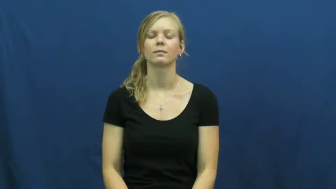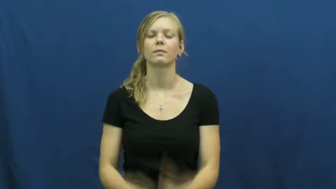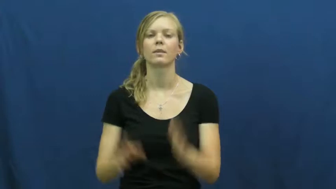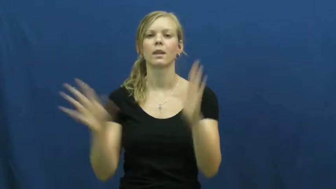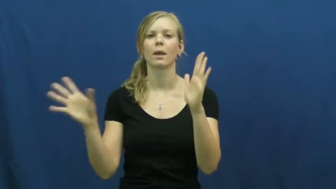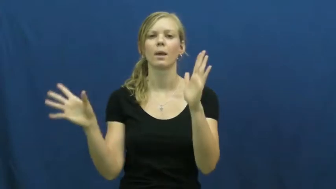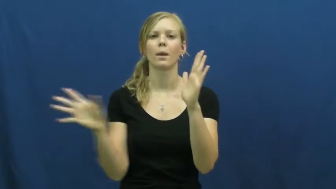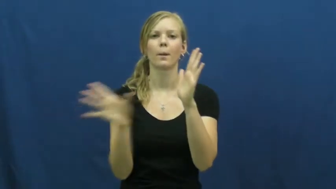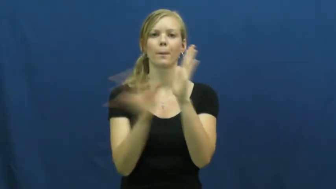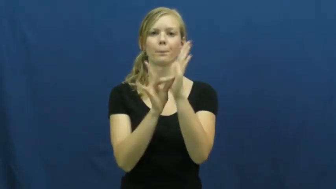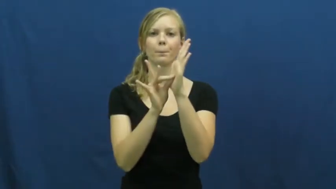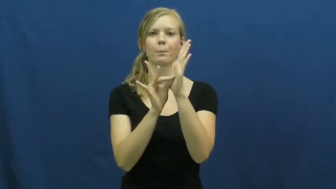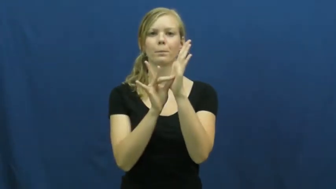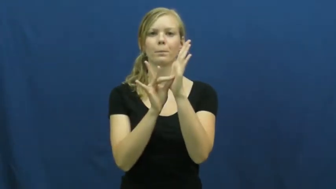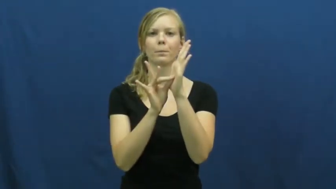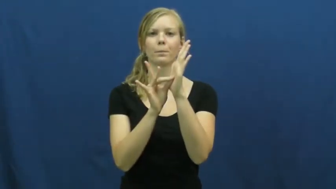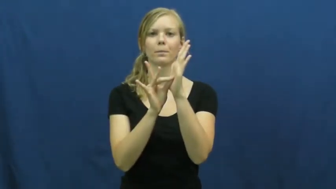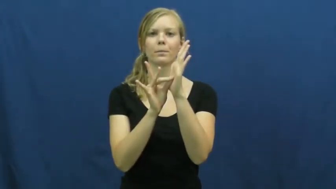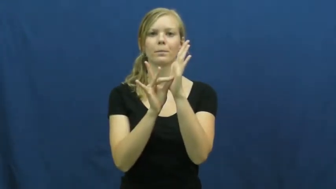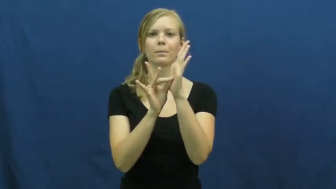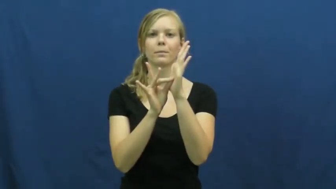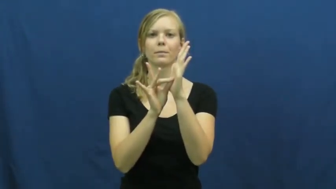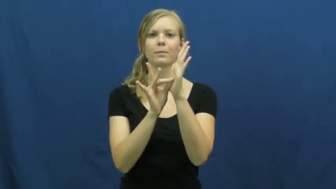hold-stick together